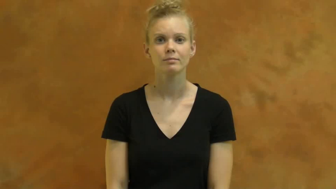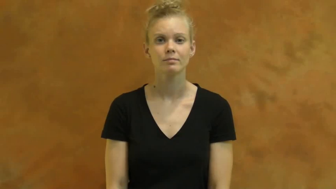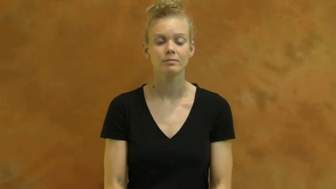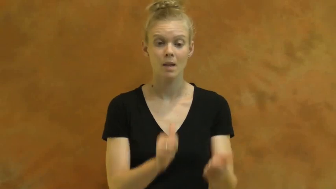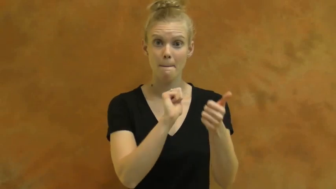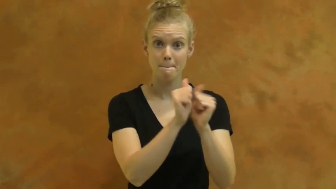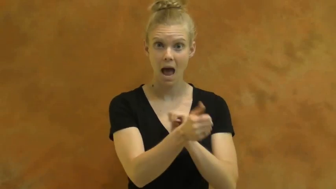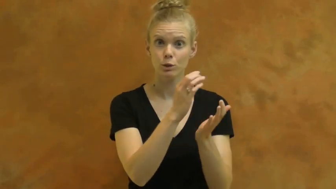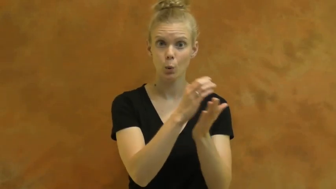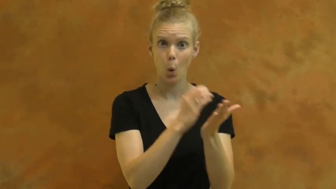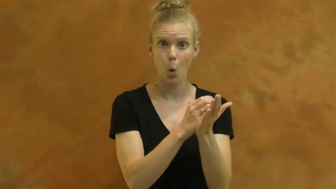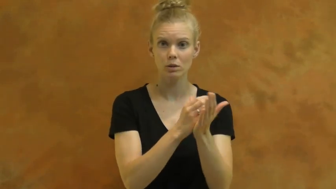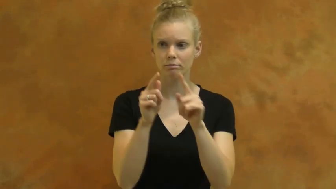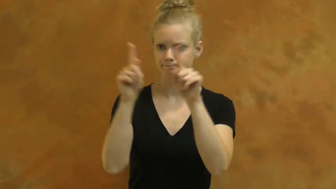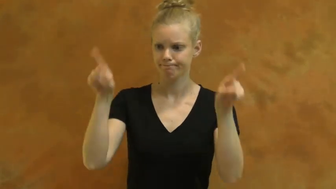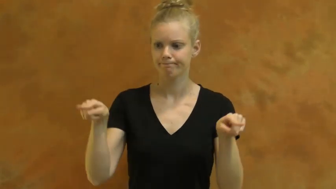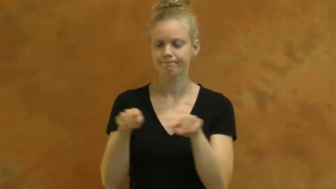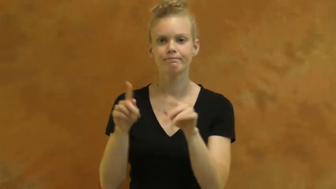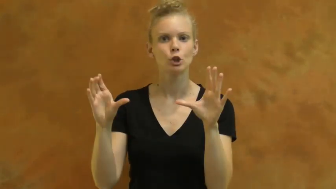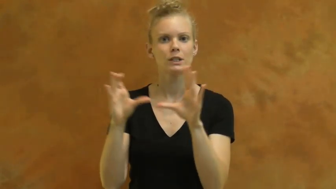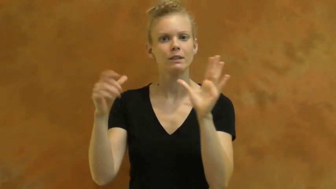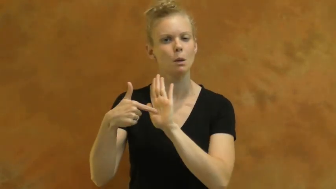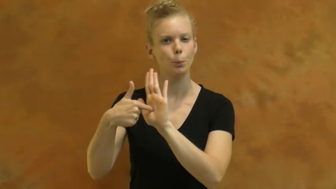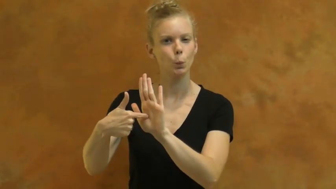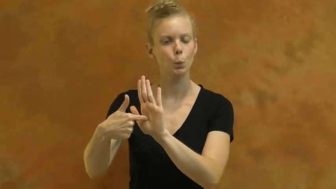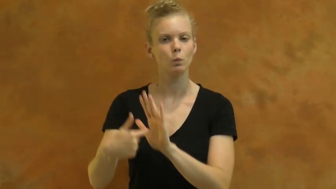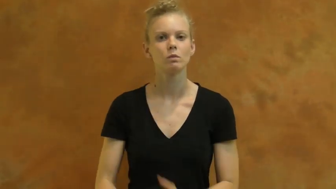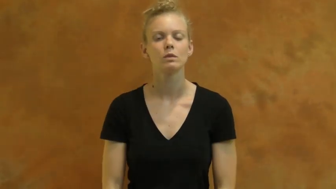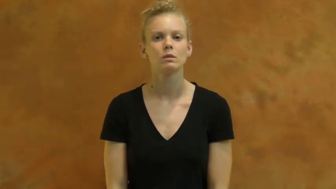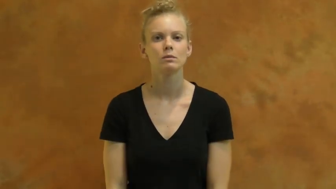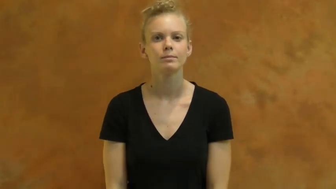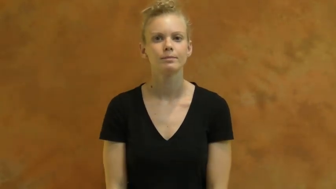qualification